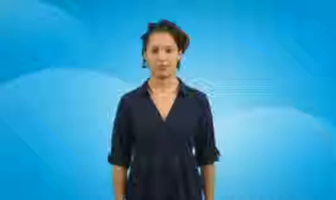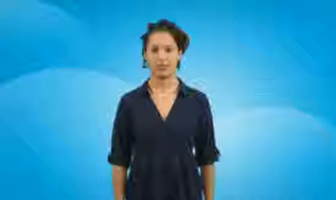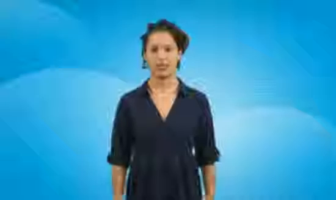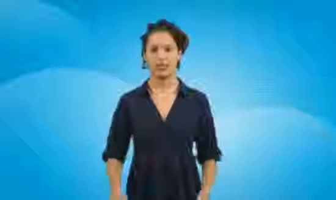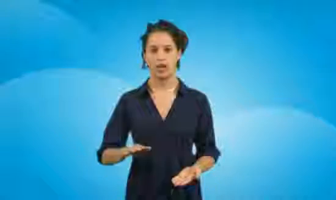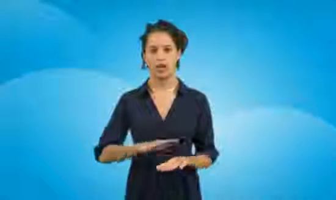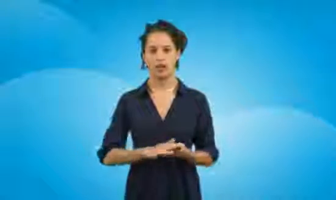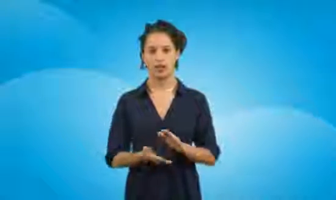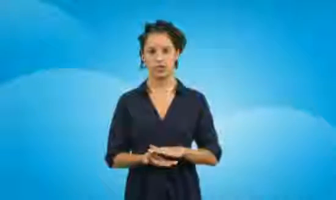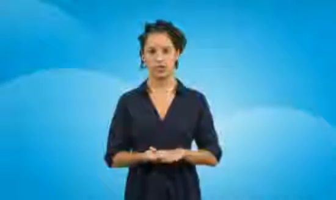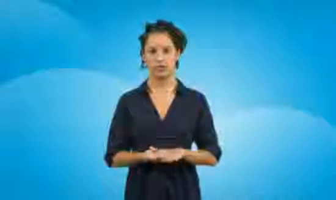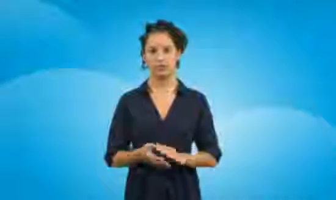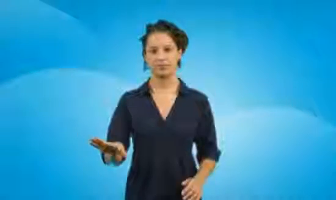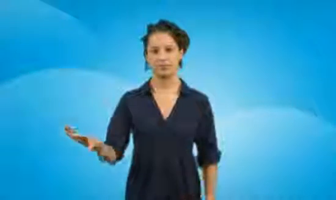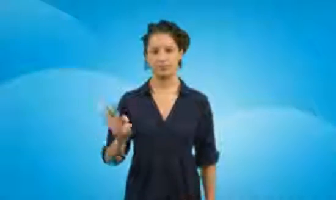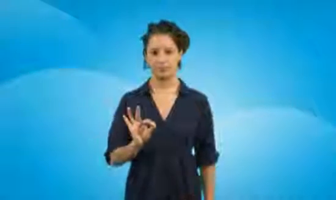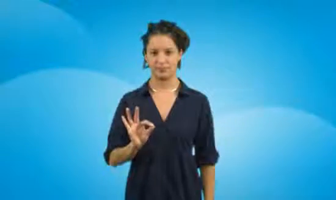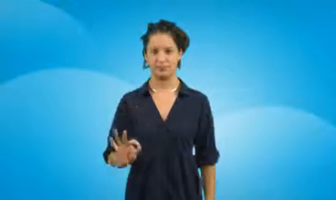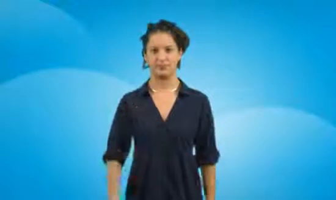Marry